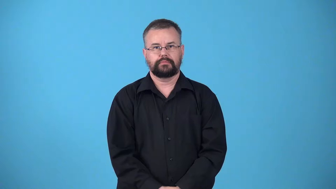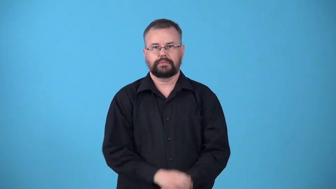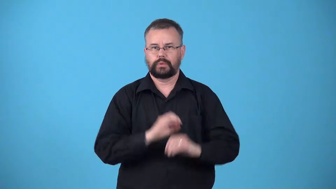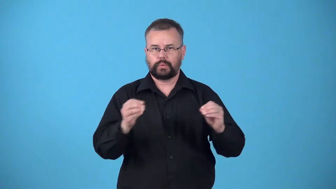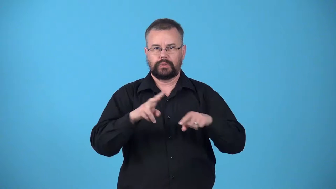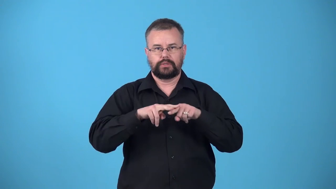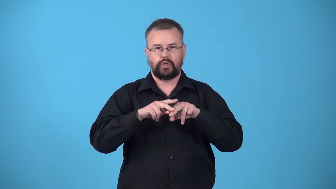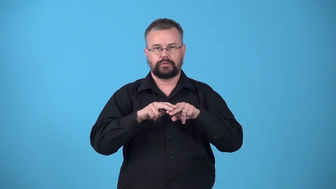unsalted